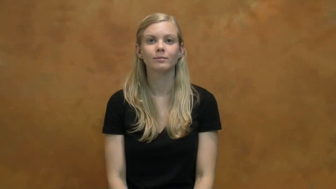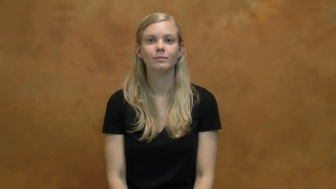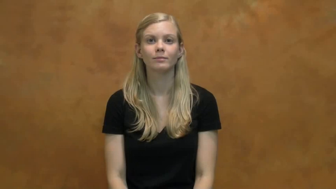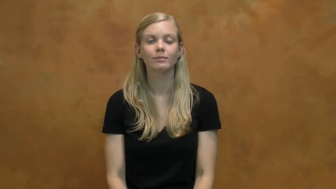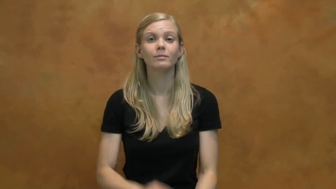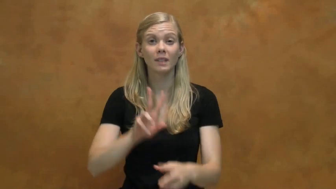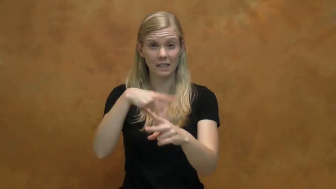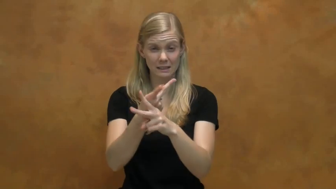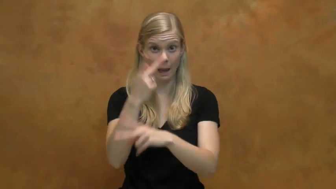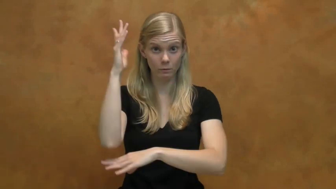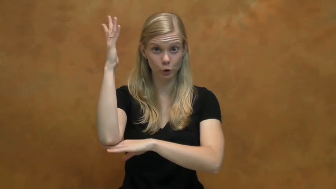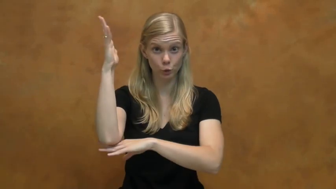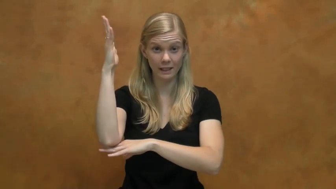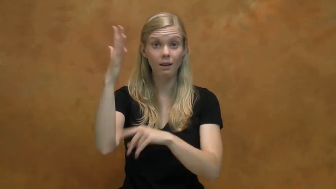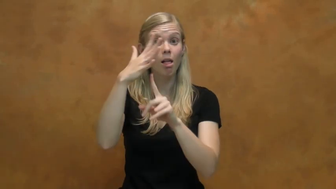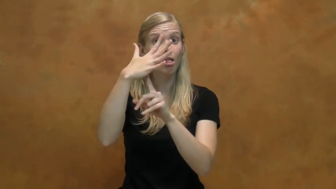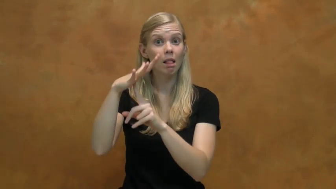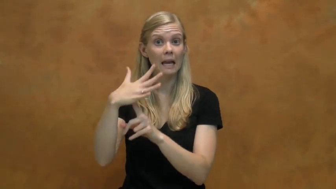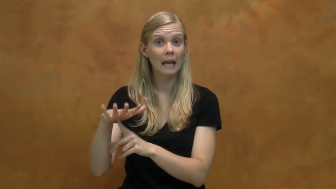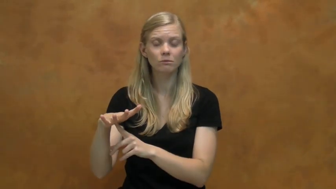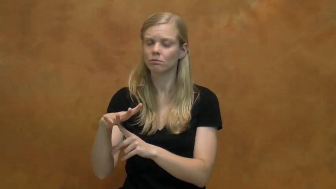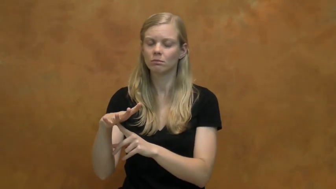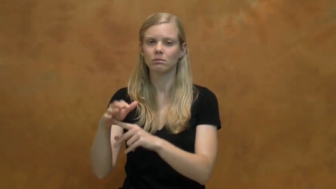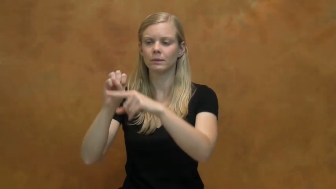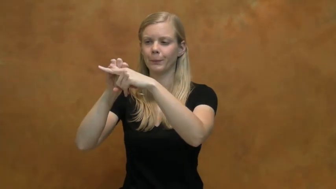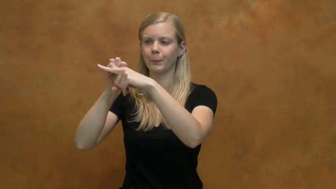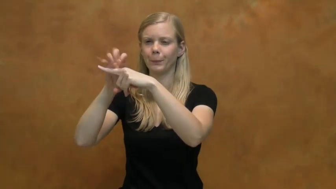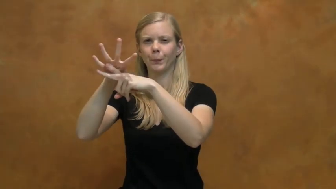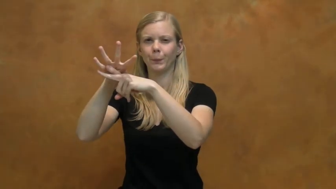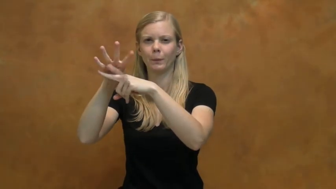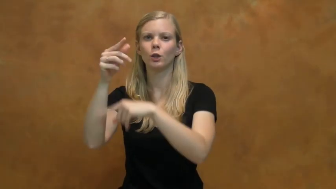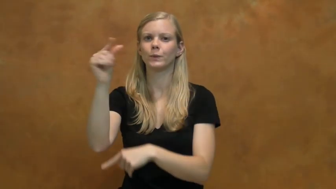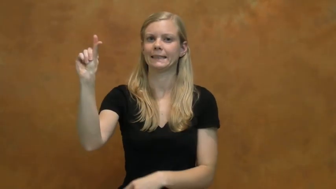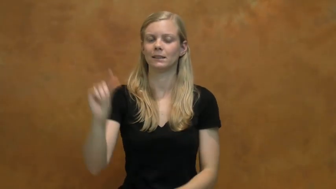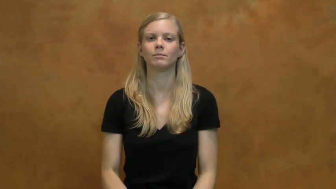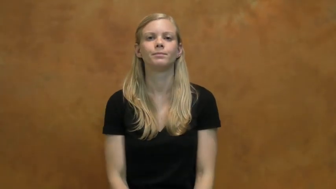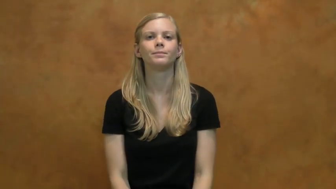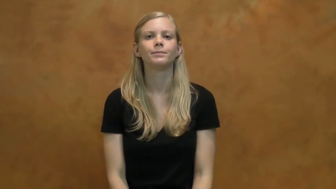fir tree